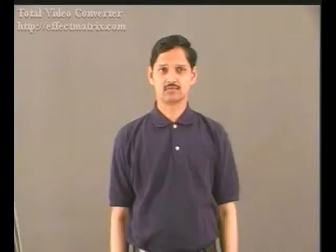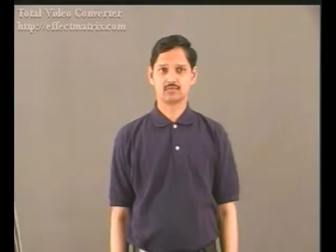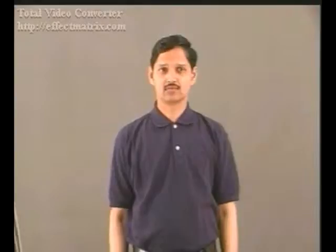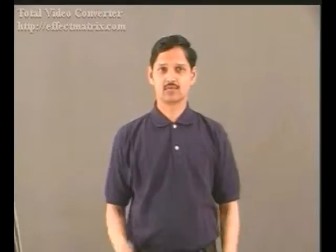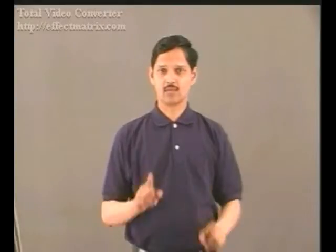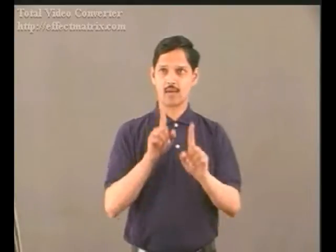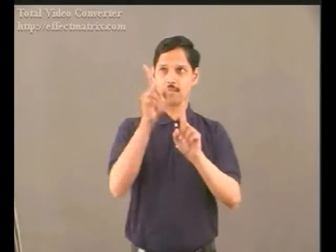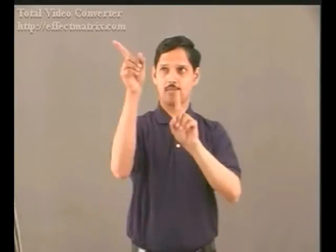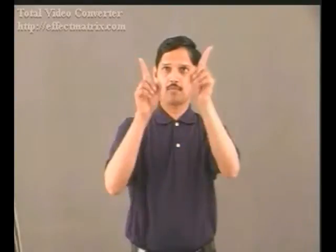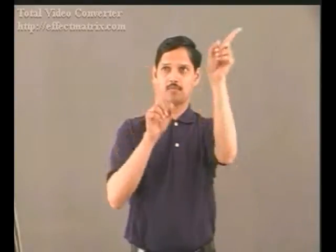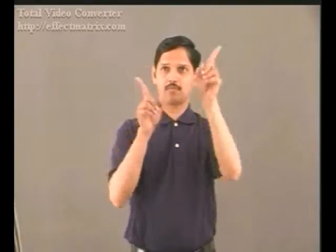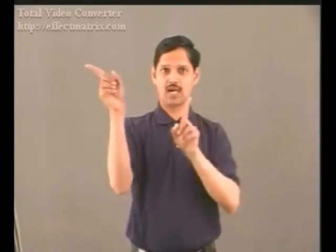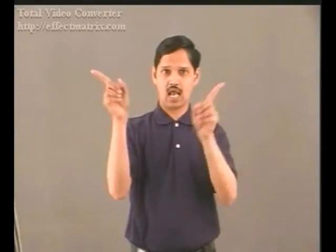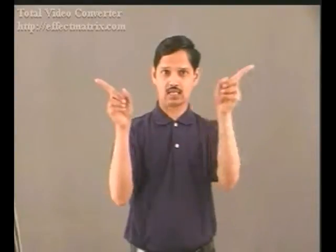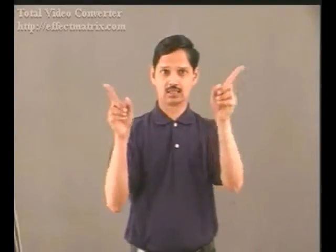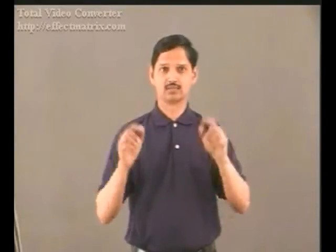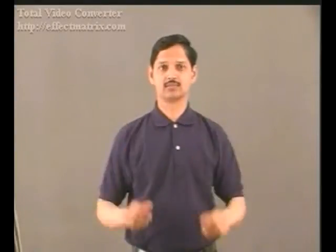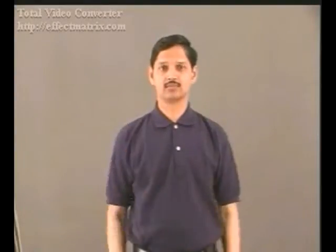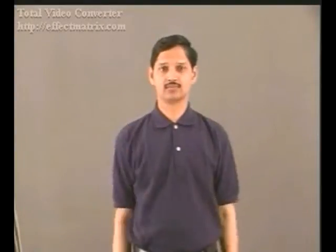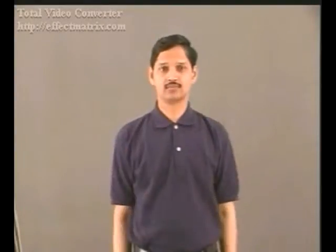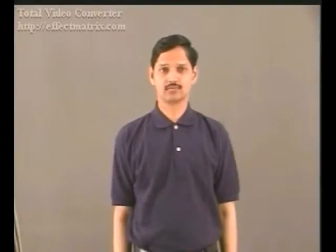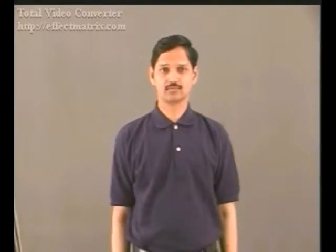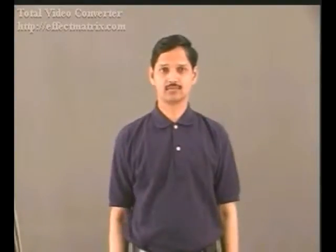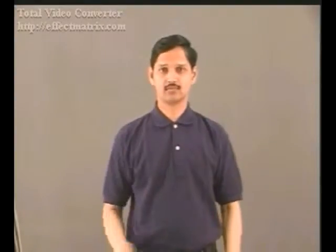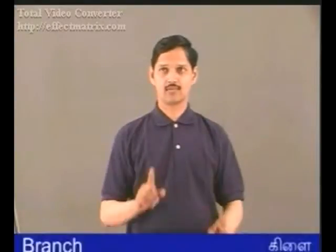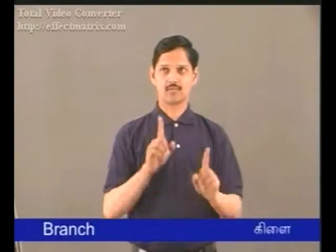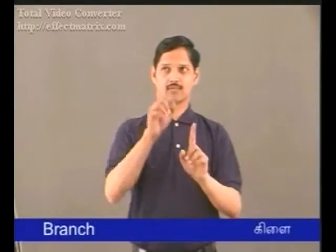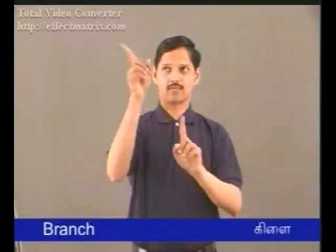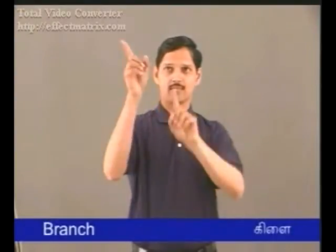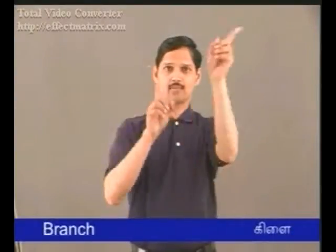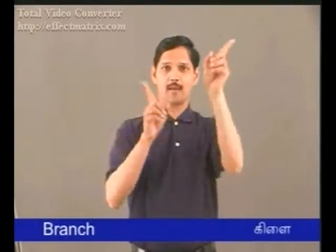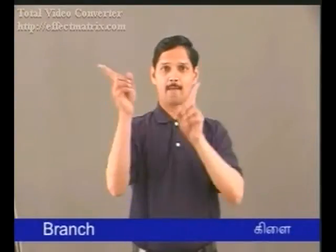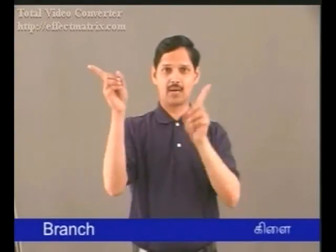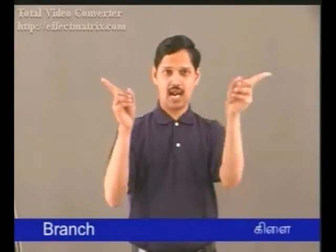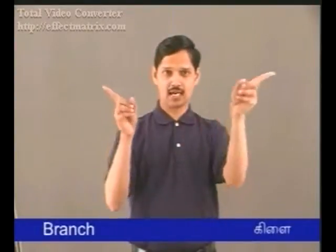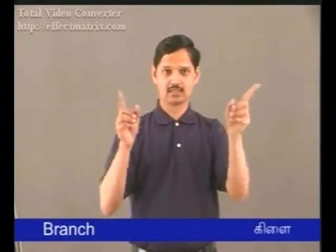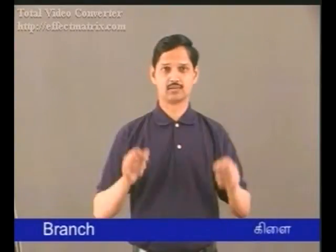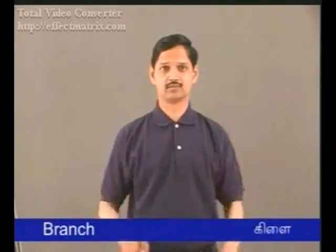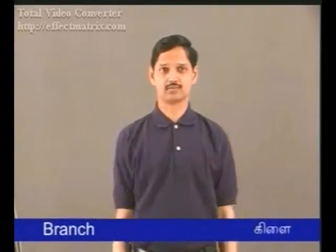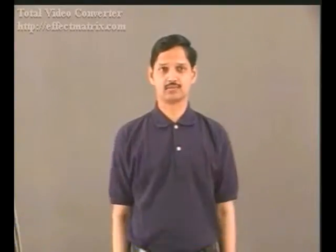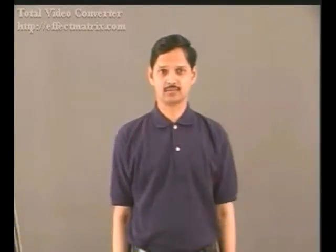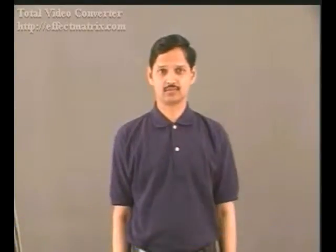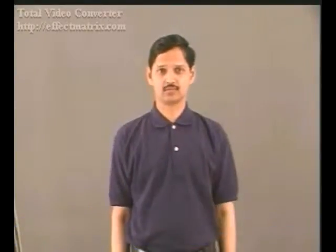branch